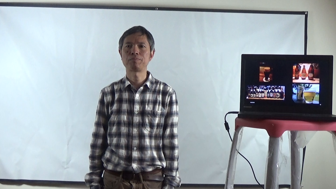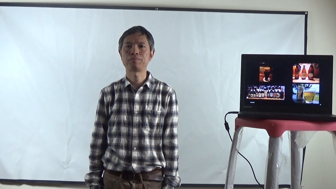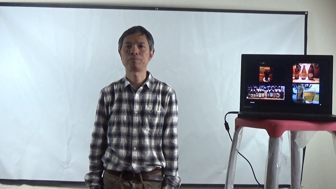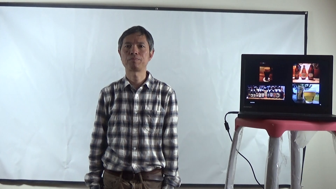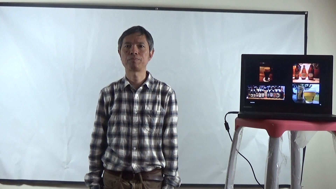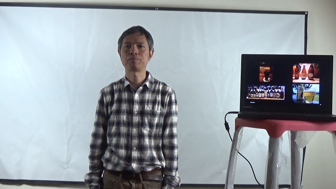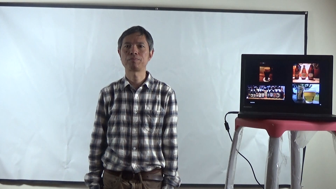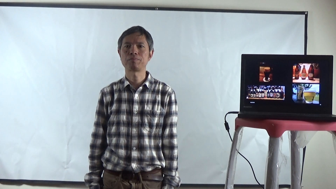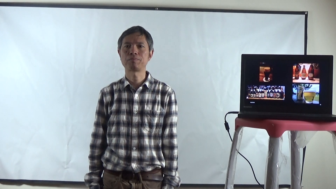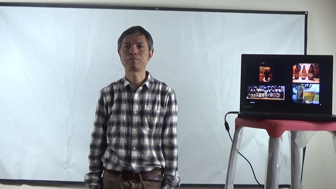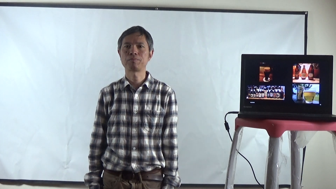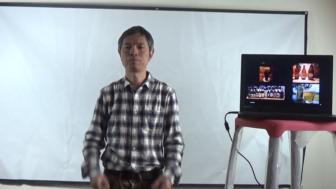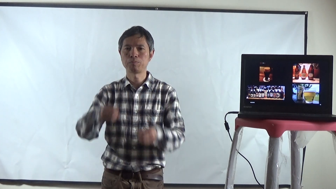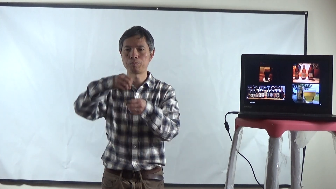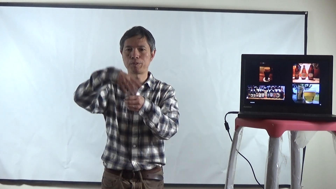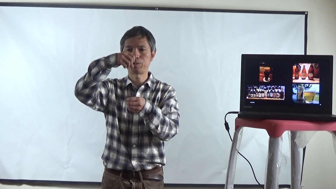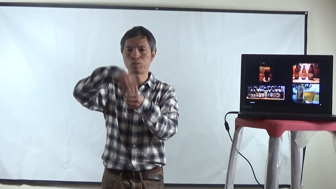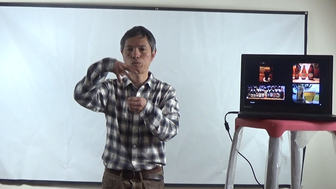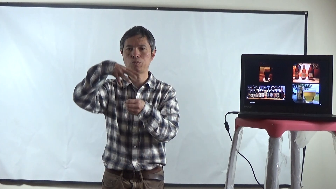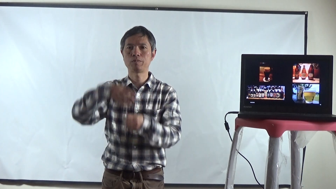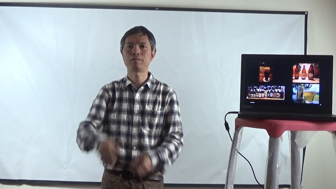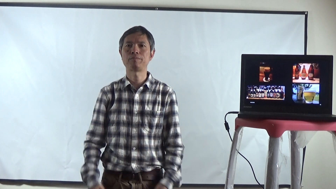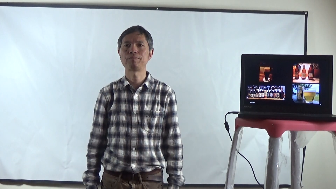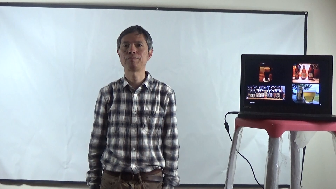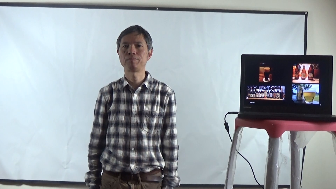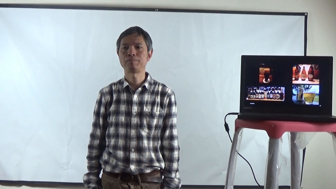beer